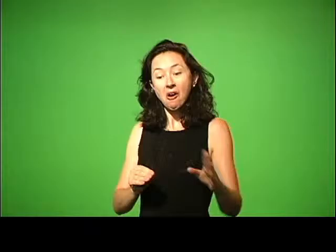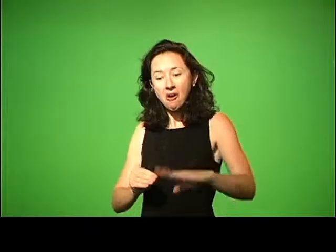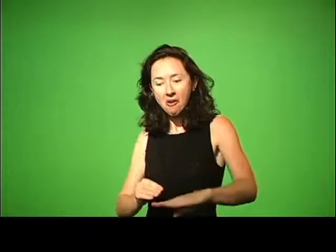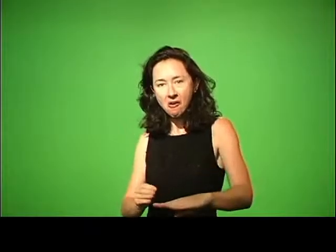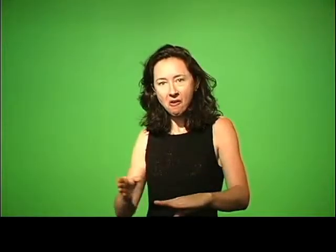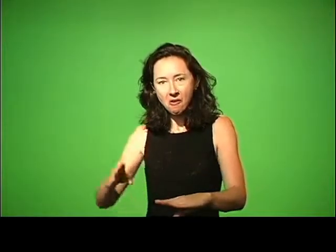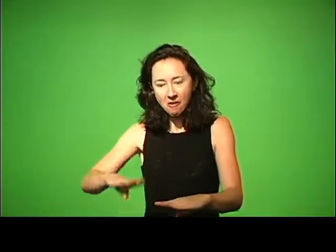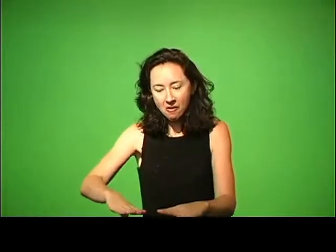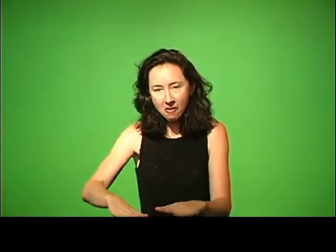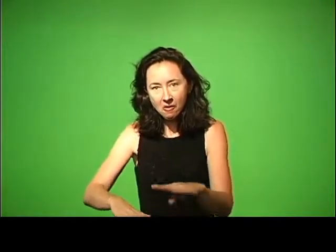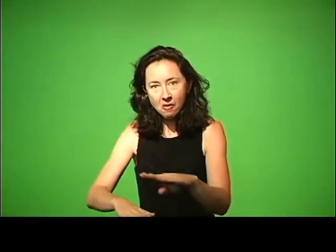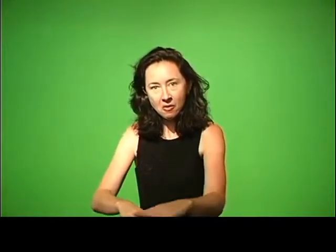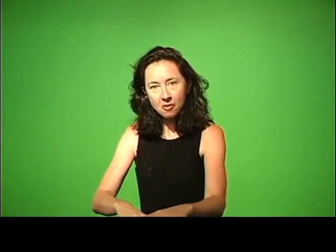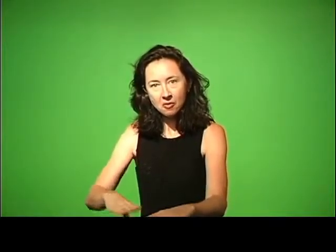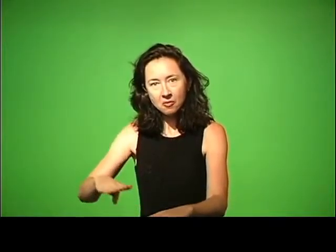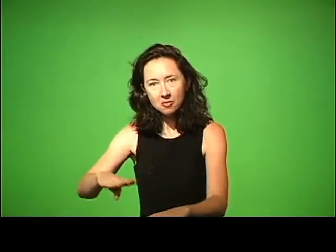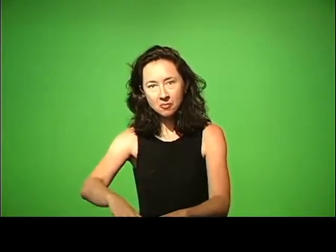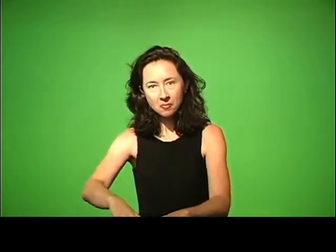toes pointing in